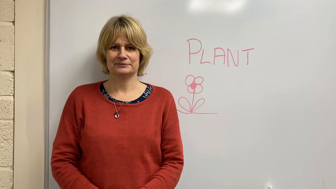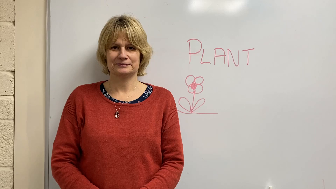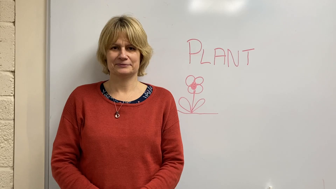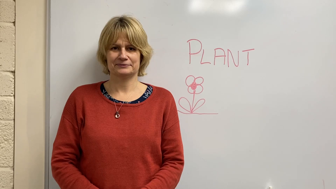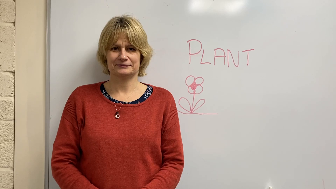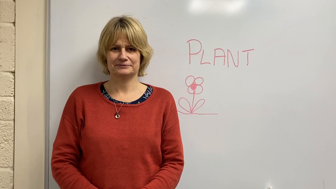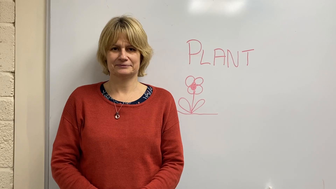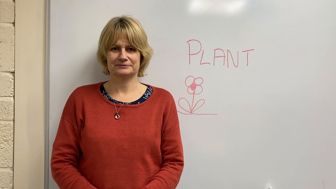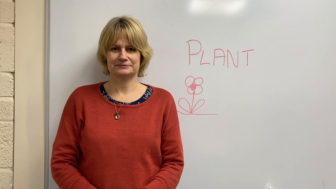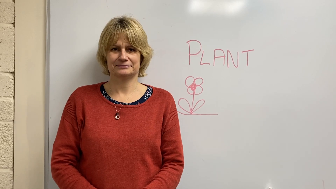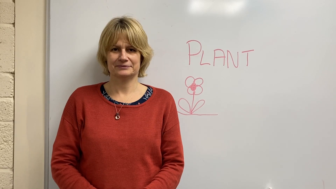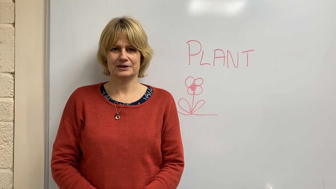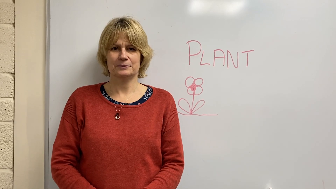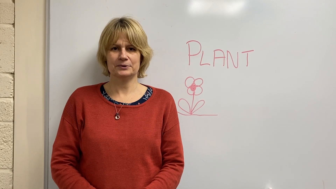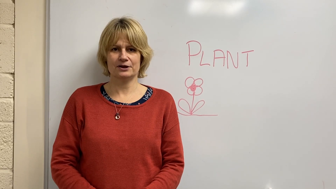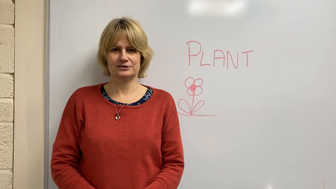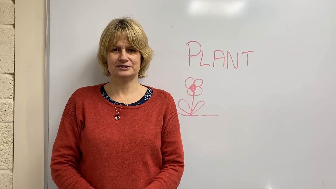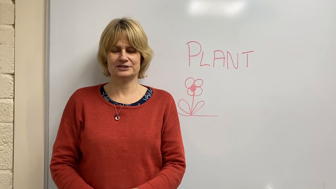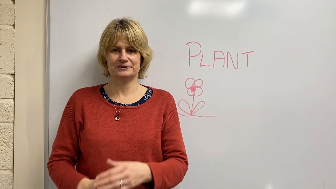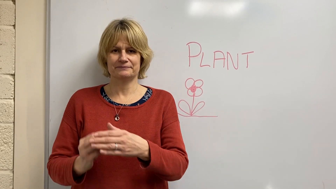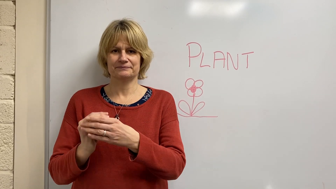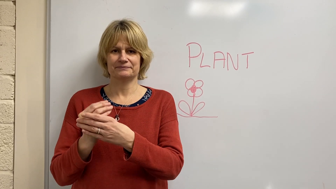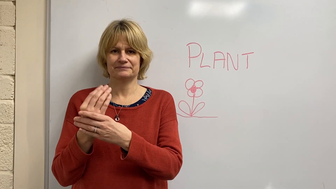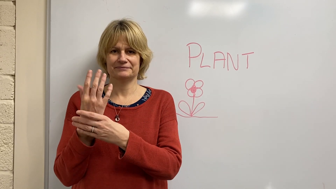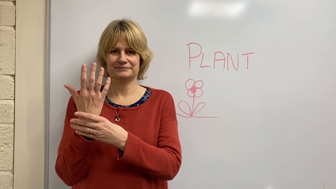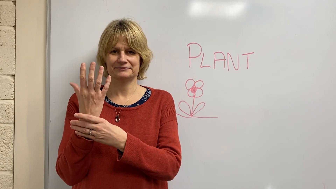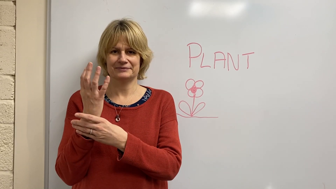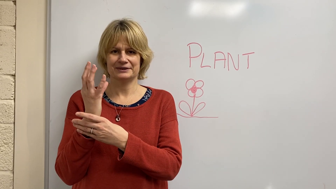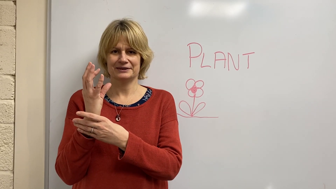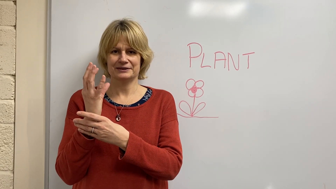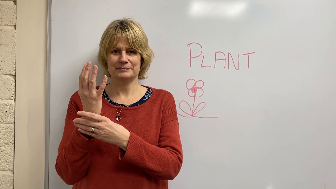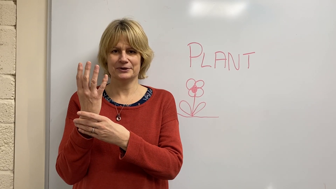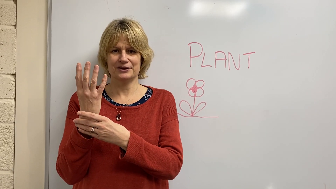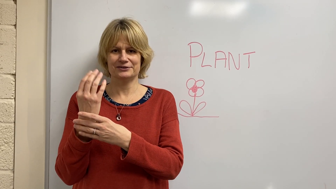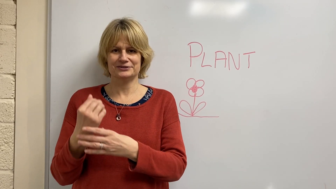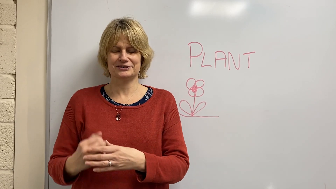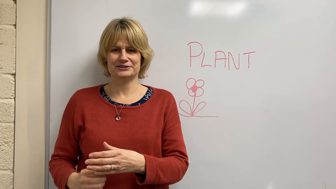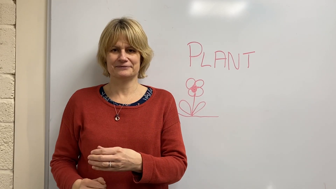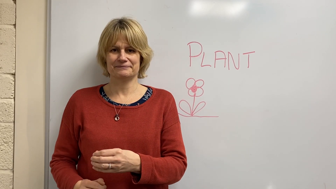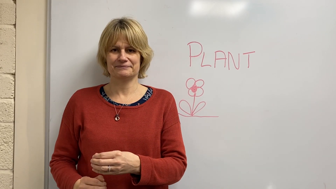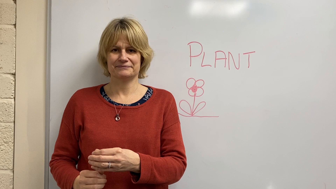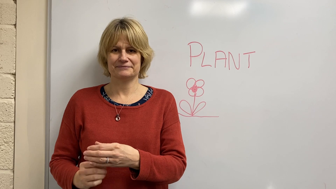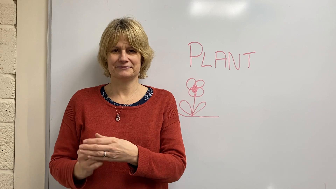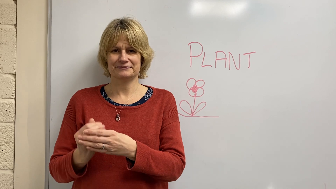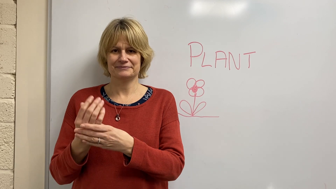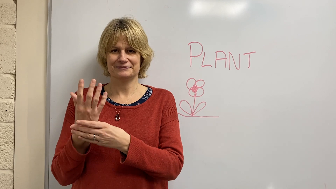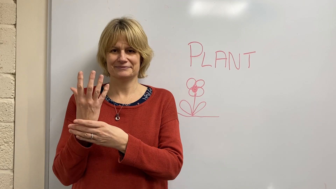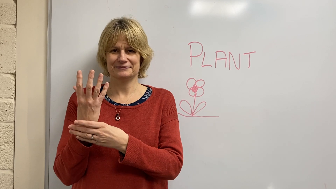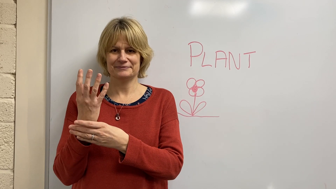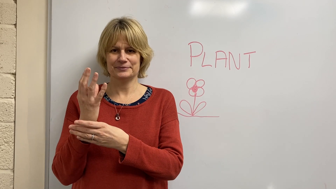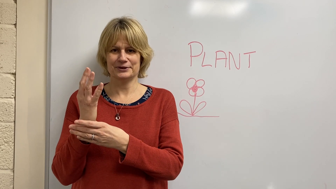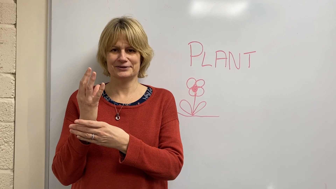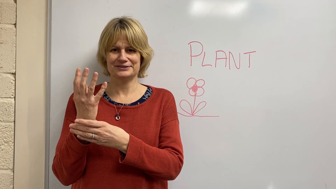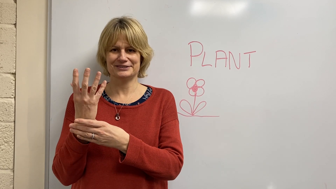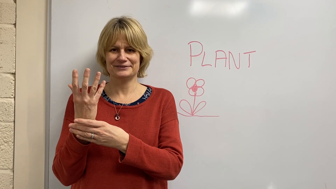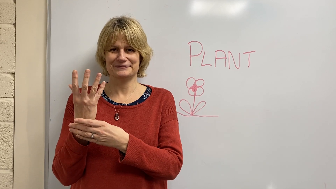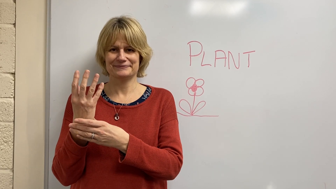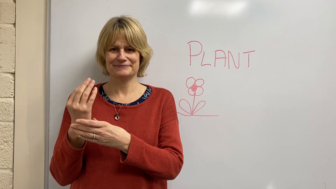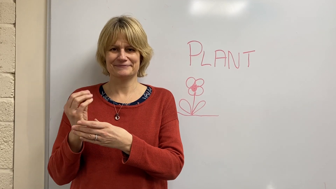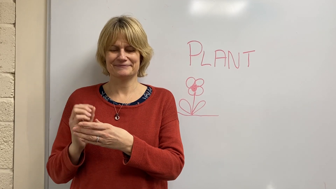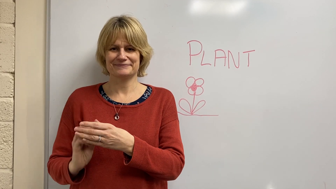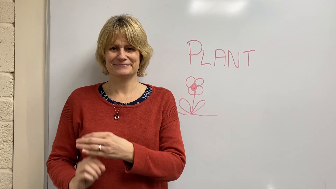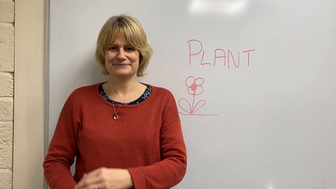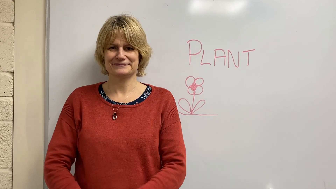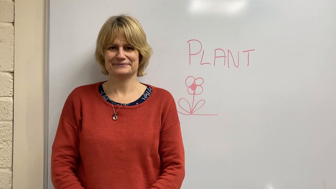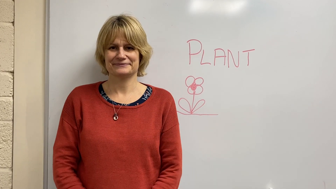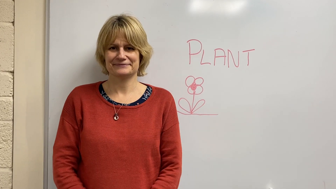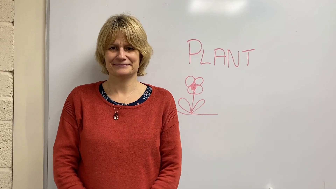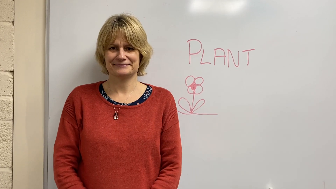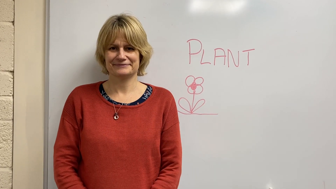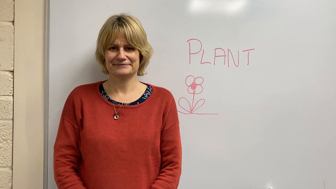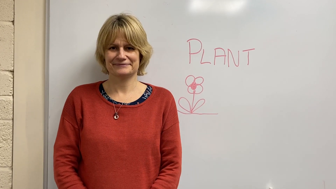plant